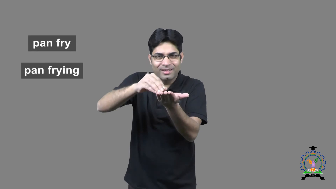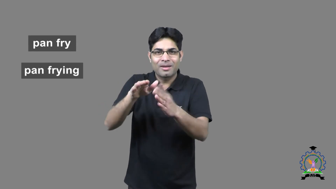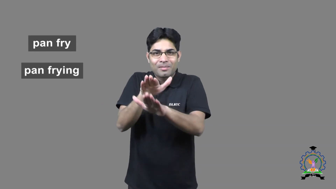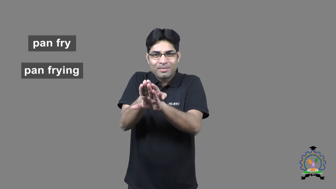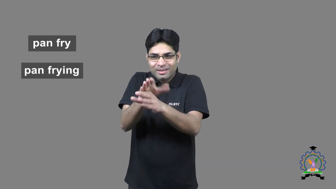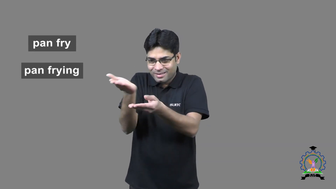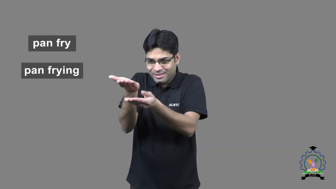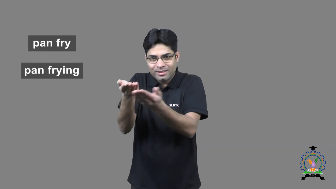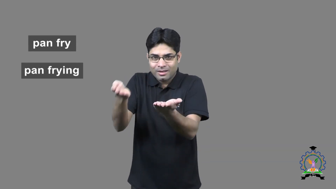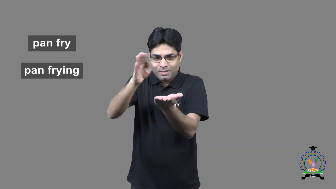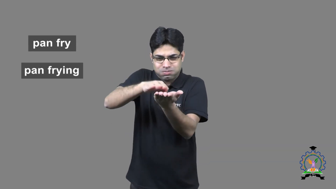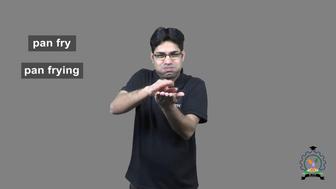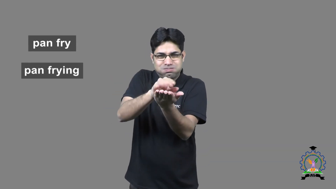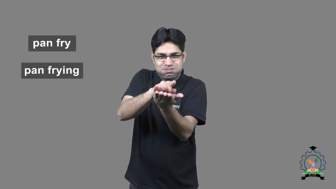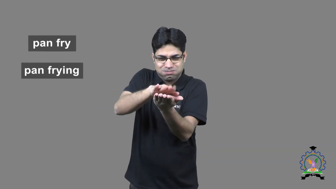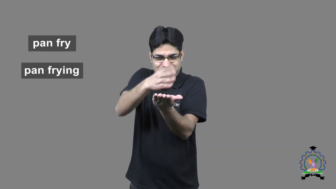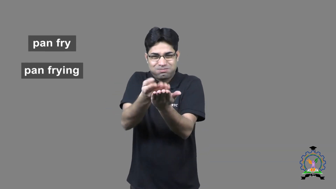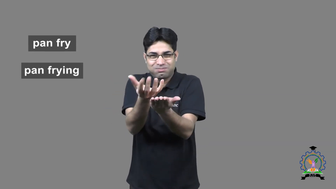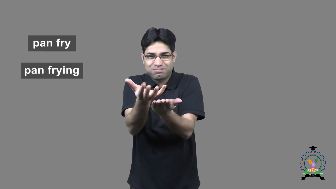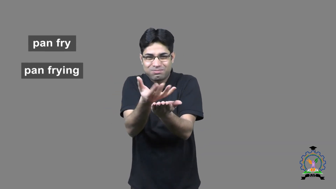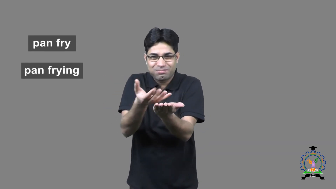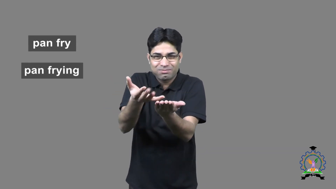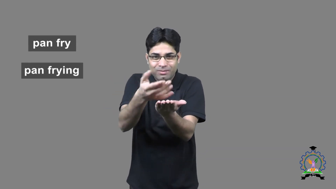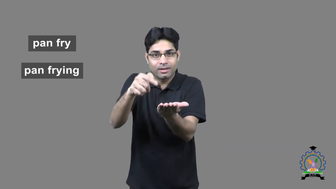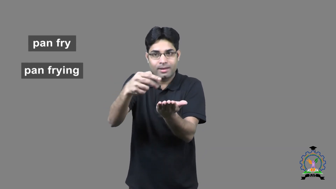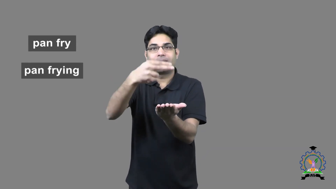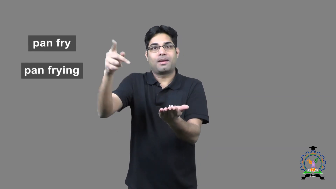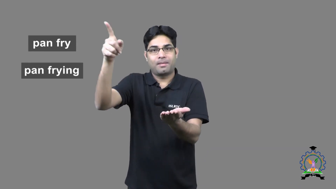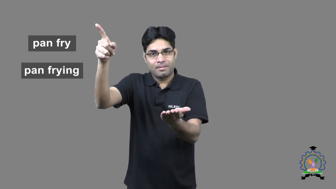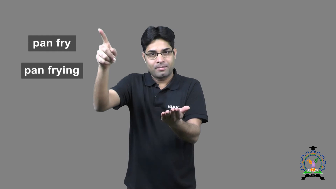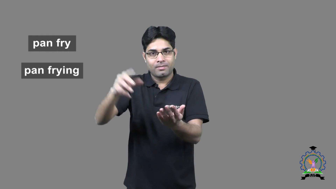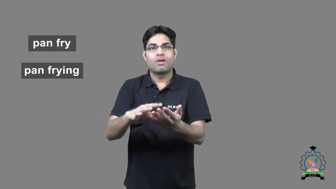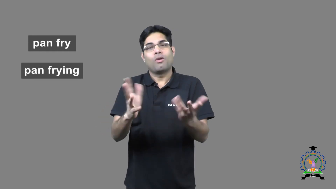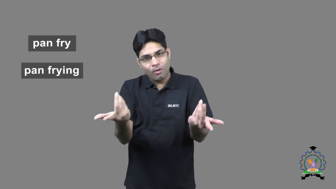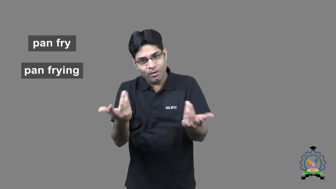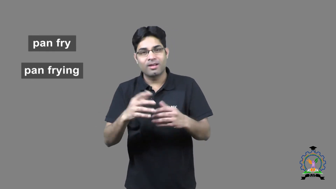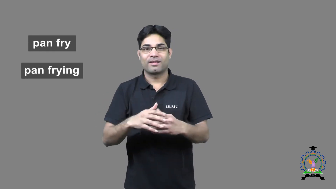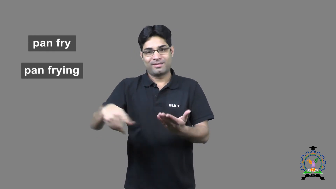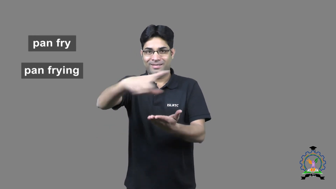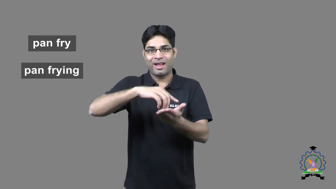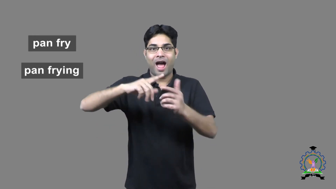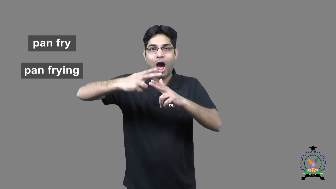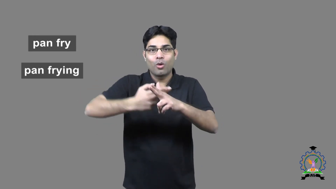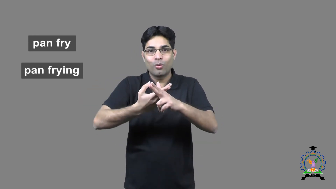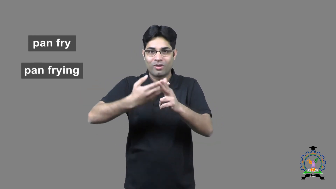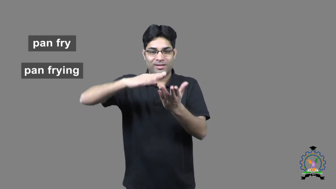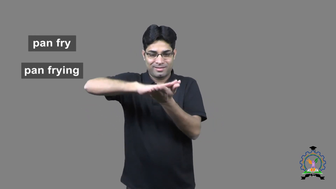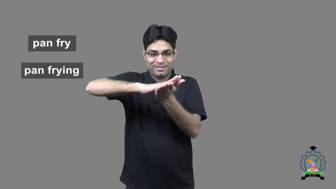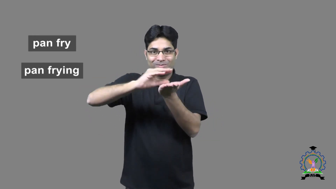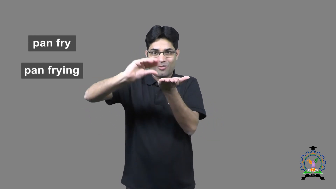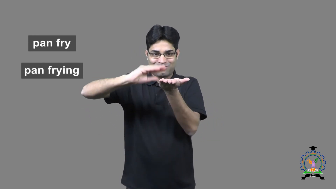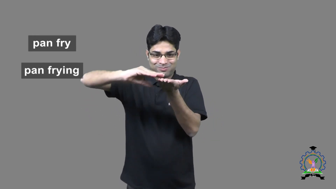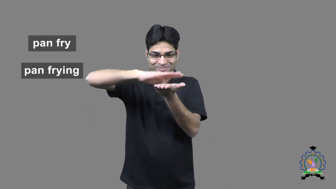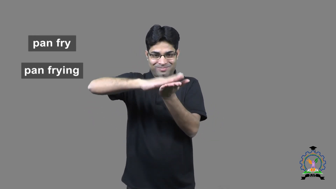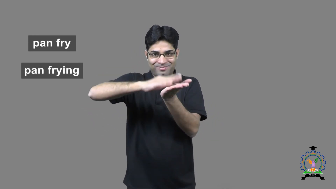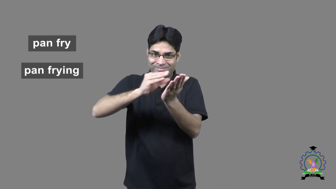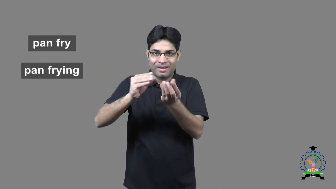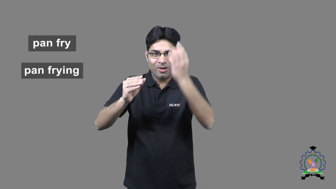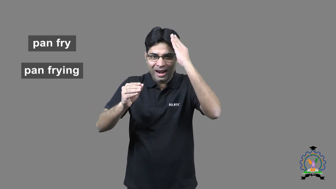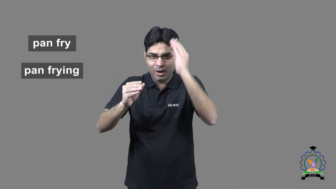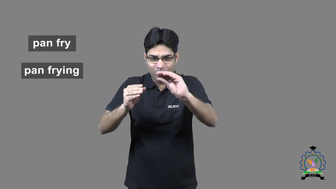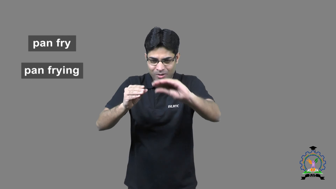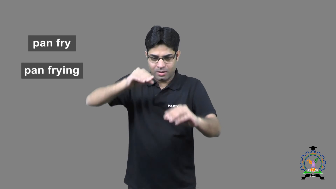pan fry, pan frying